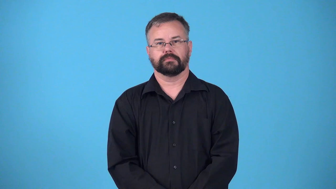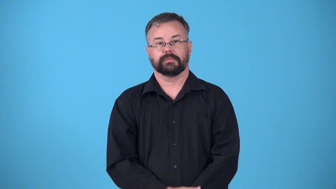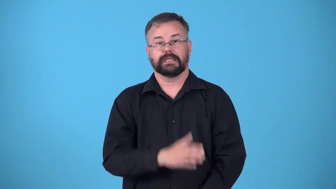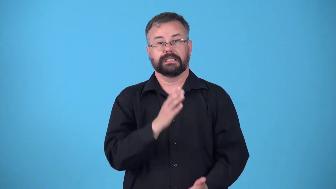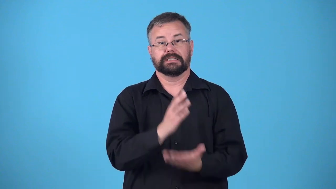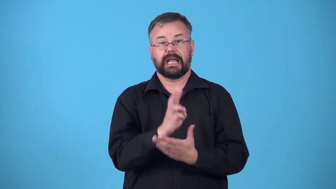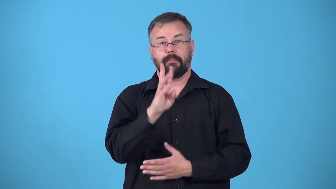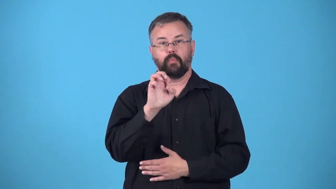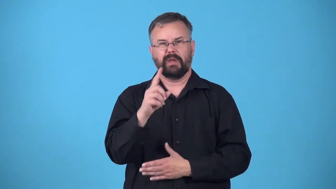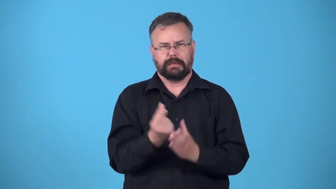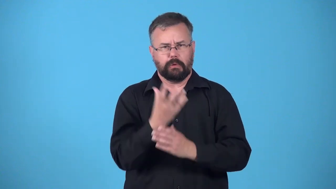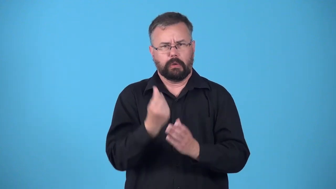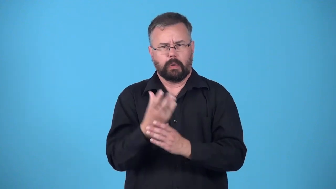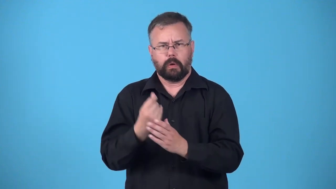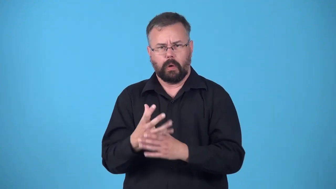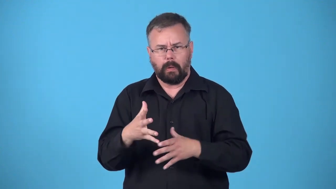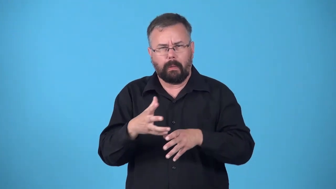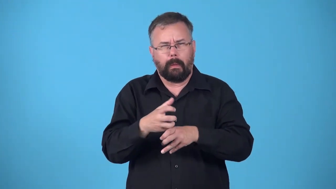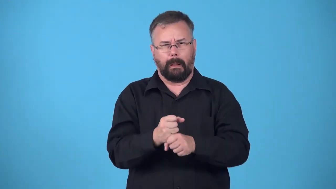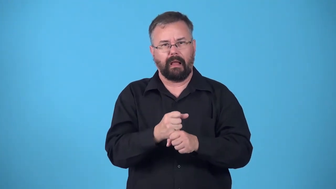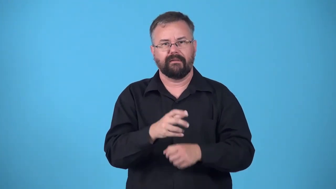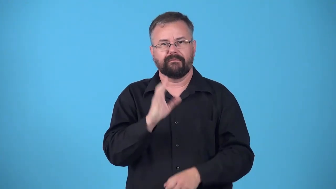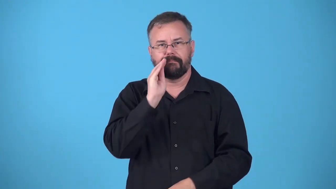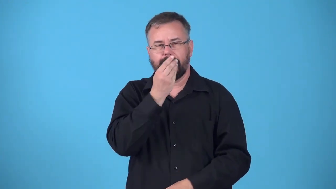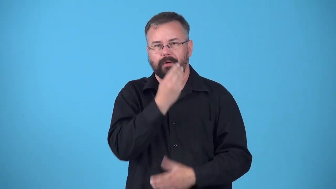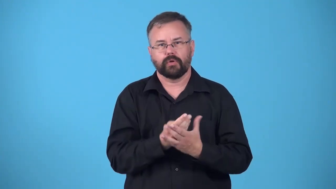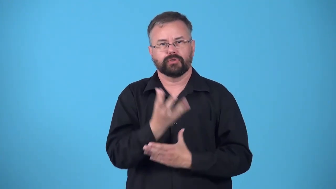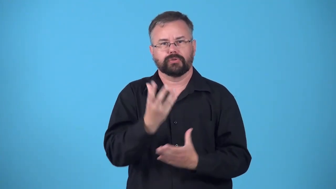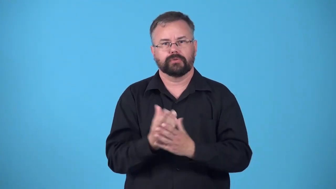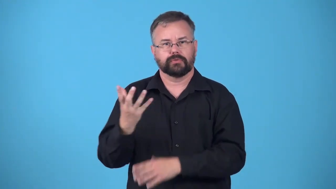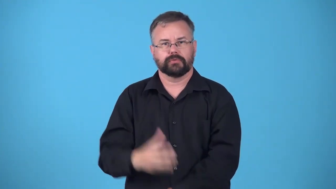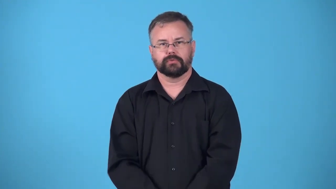choke out